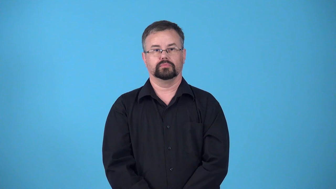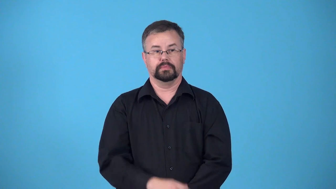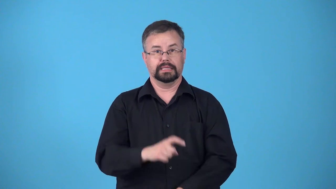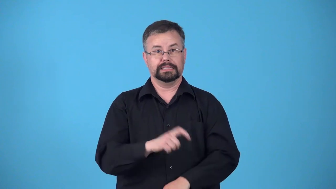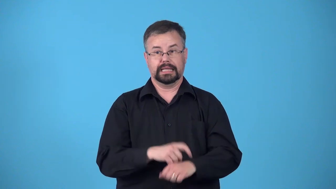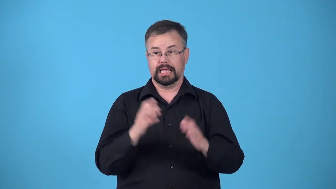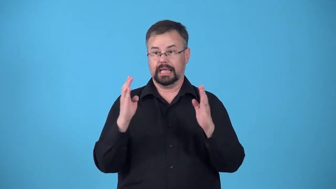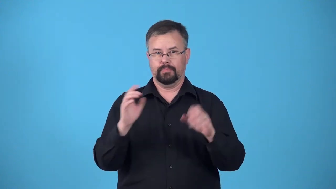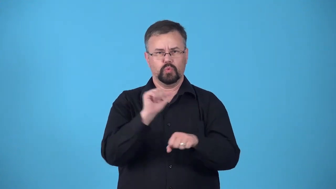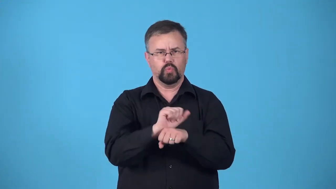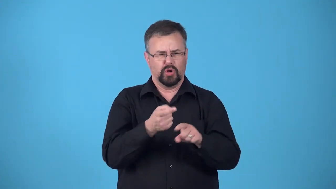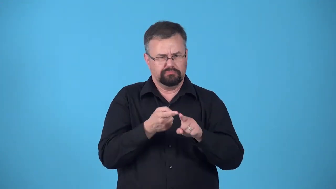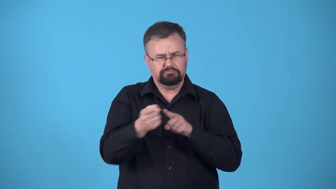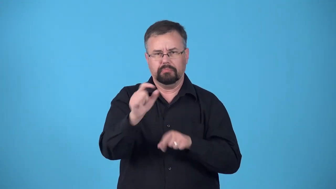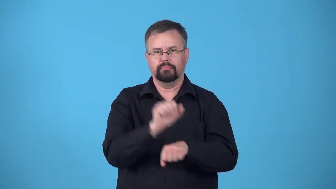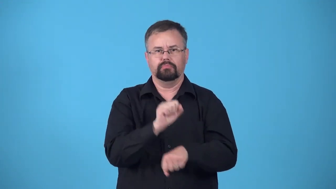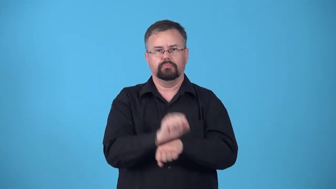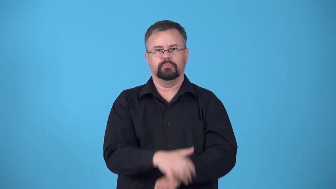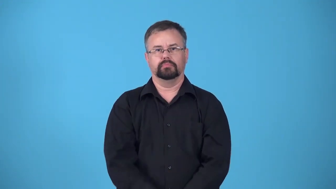career